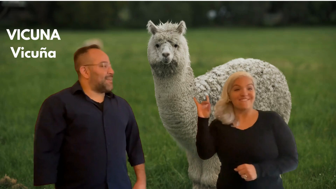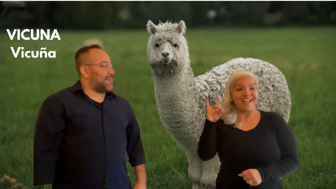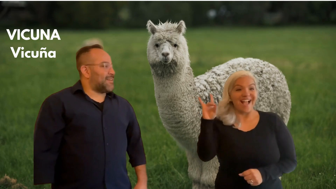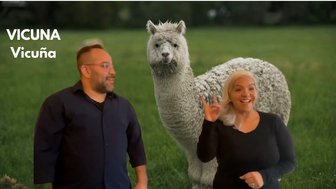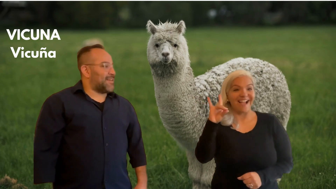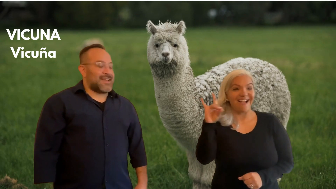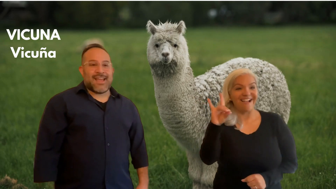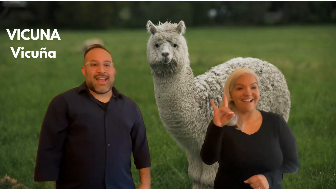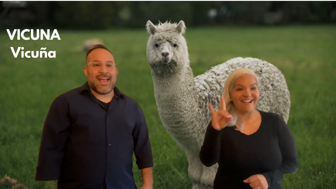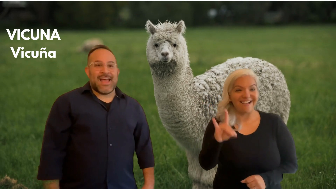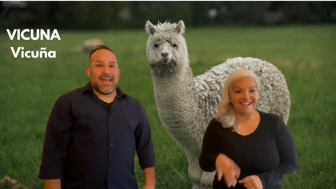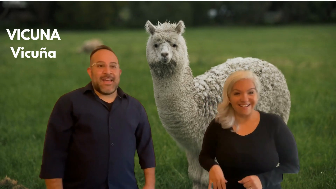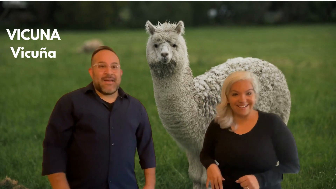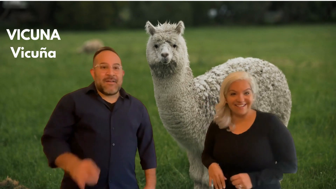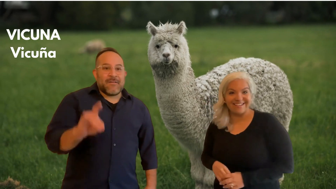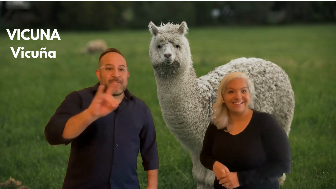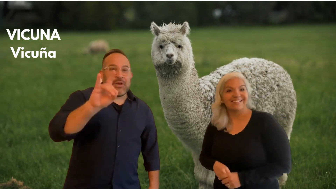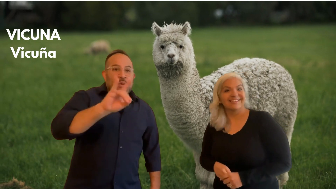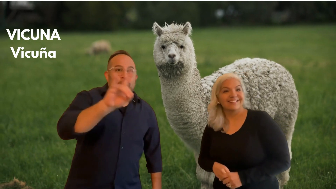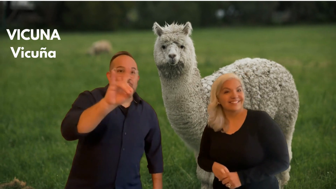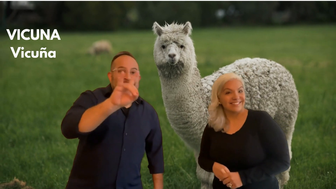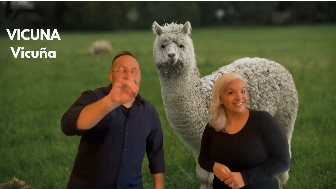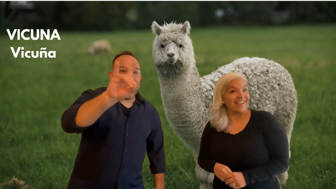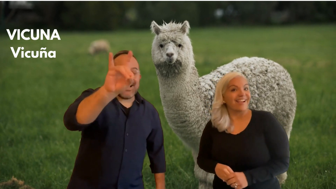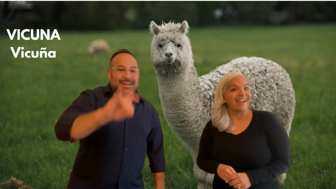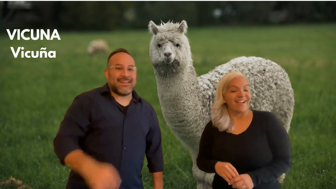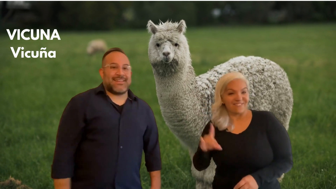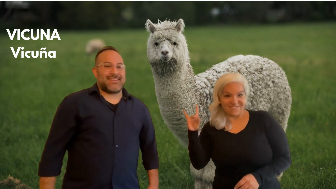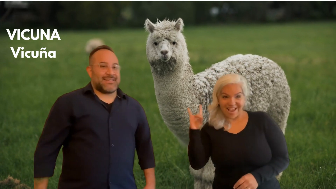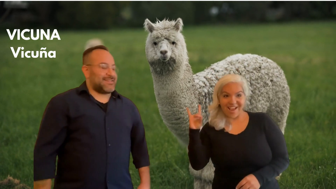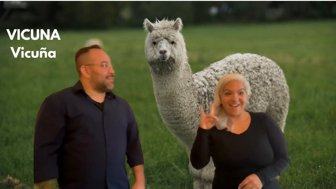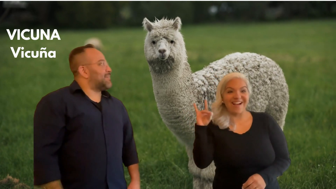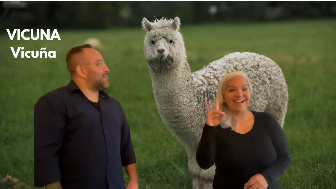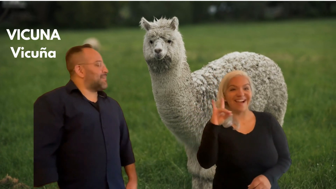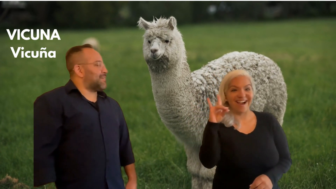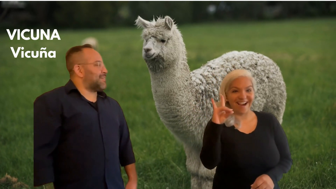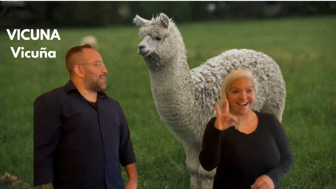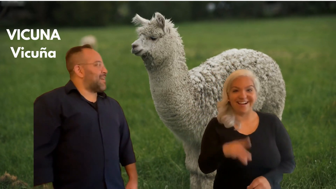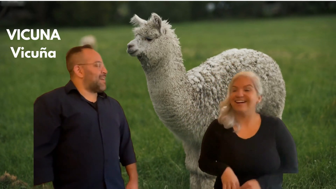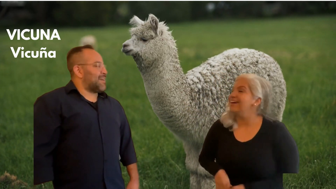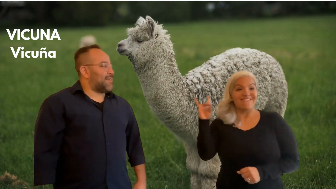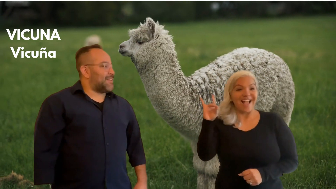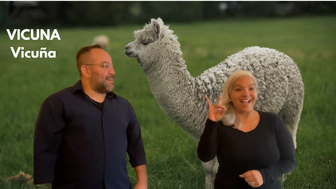Vicuna